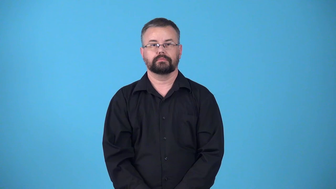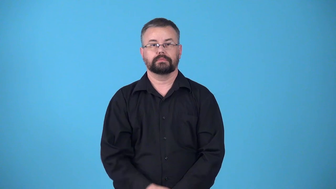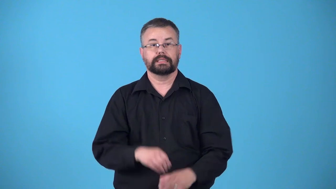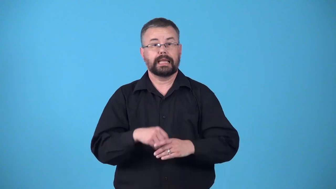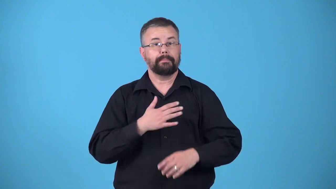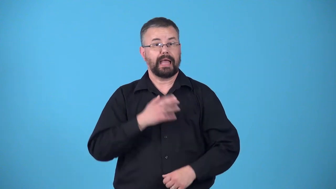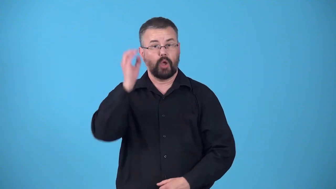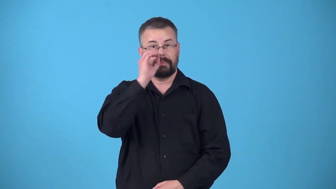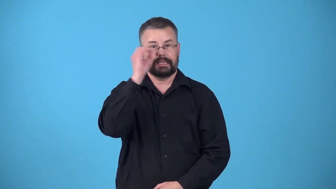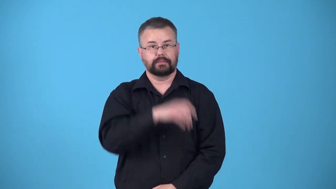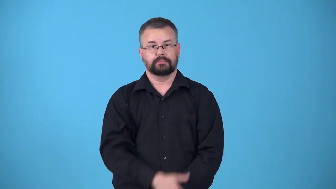for my money